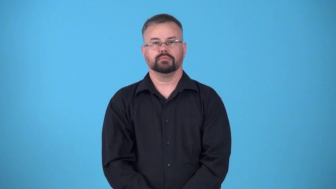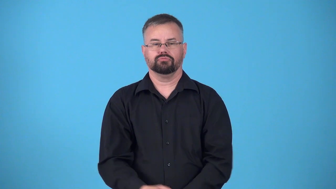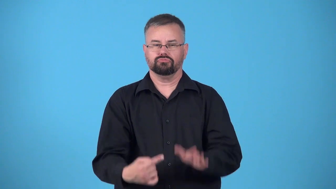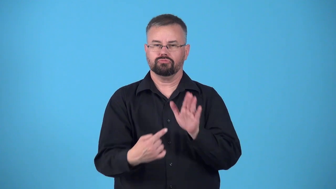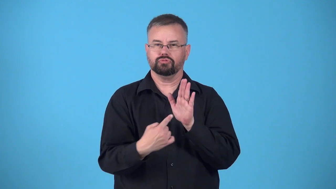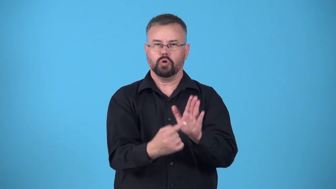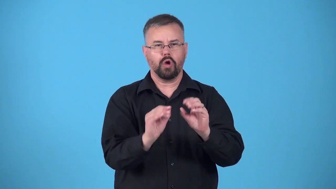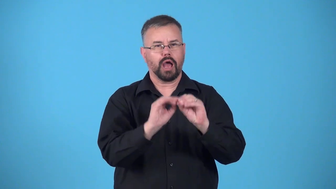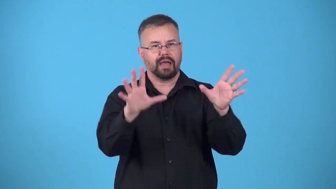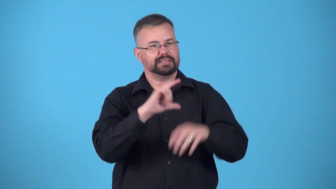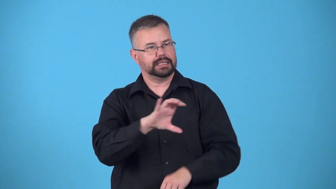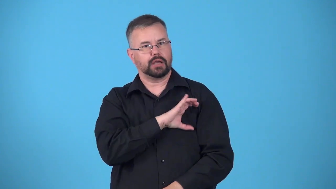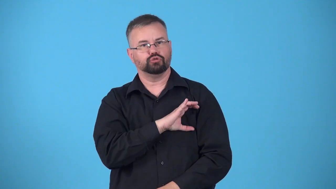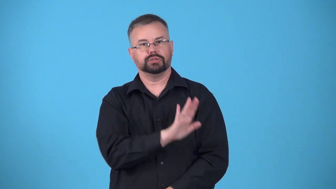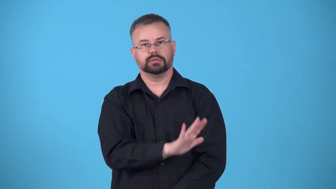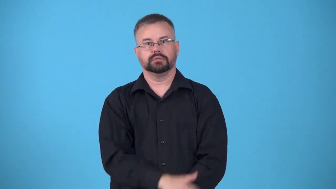show off